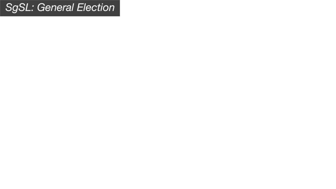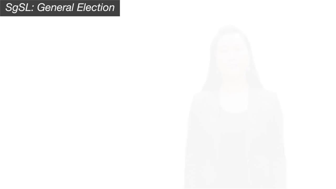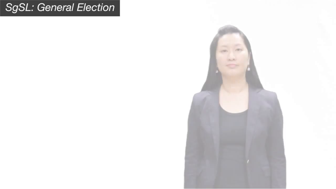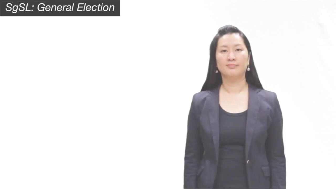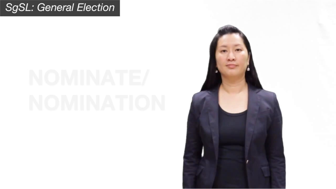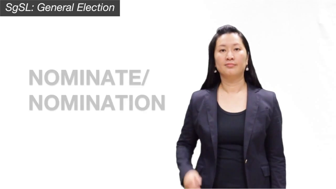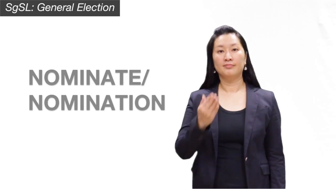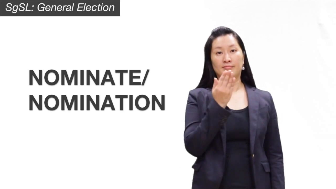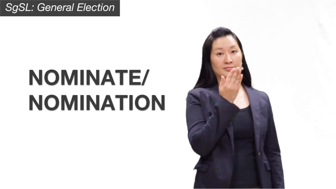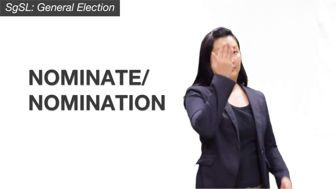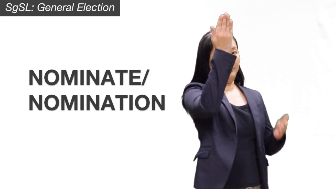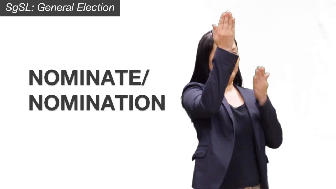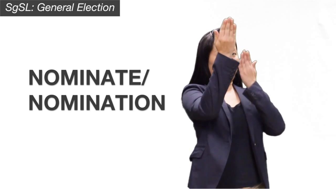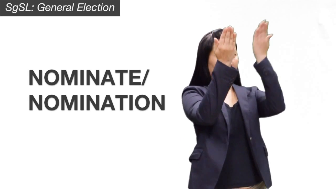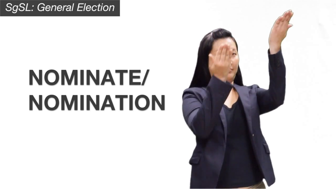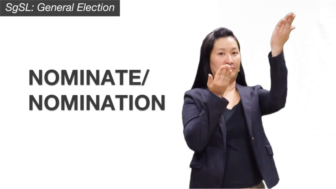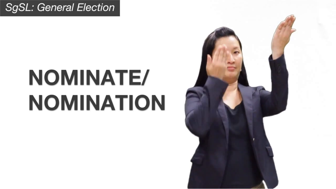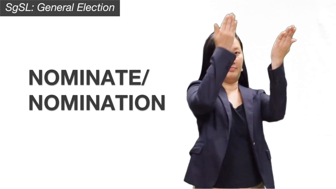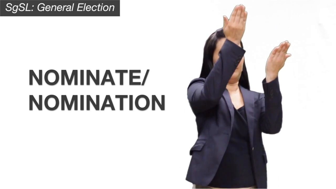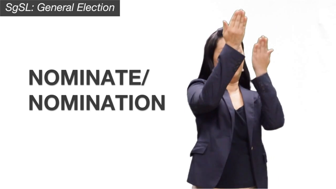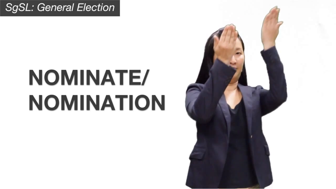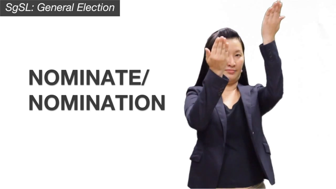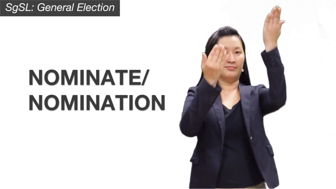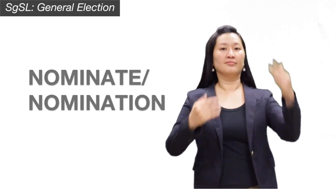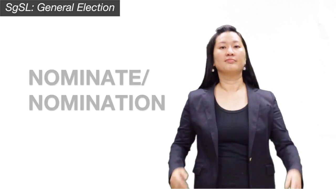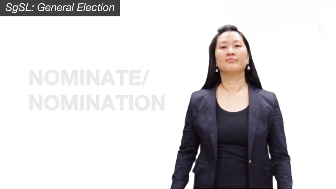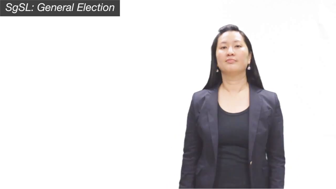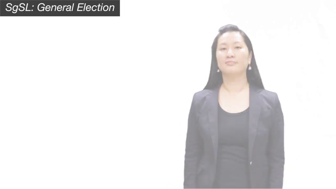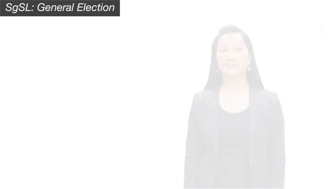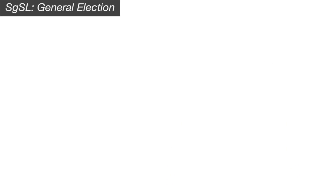Nominate / Nomination